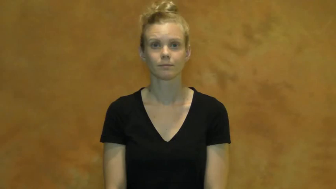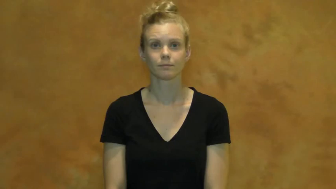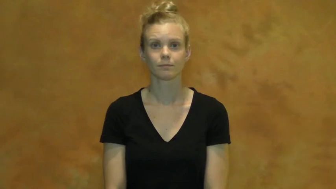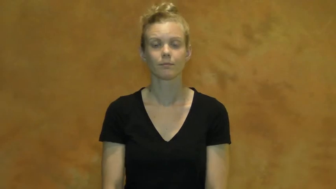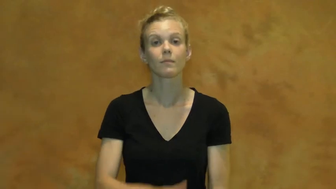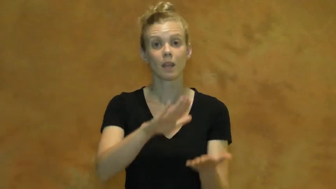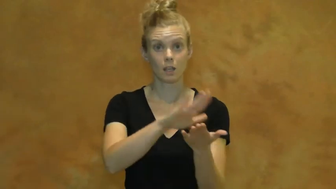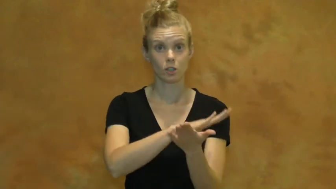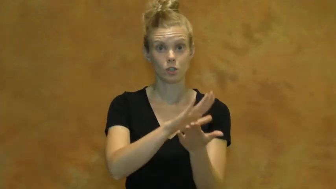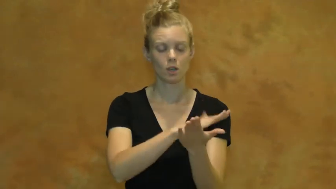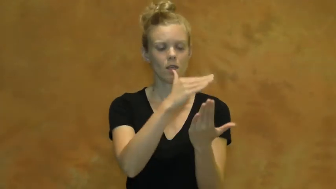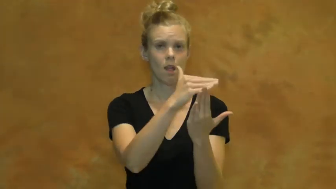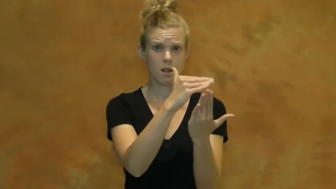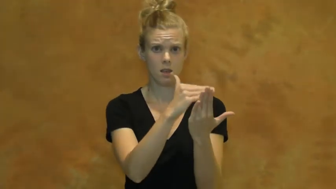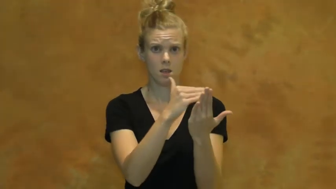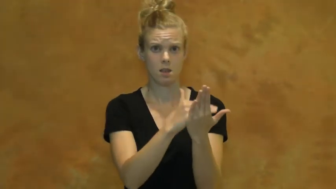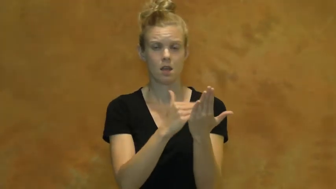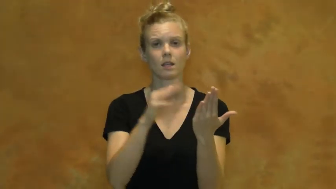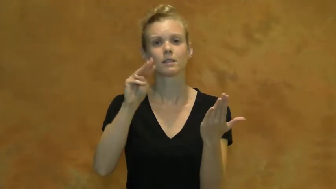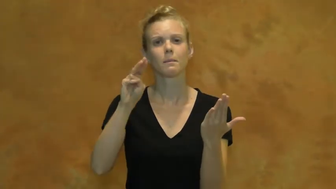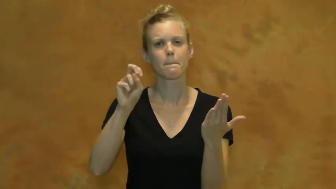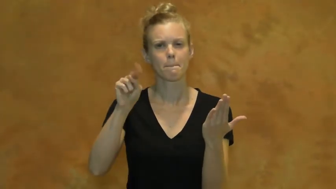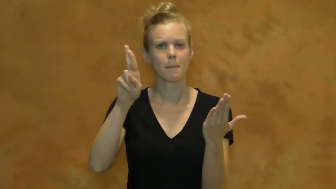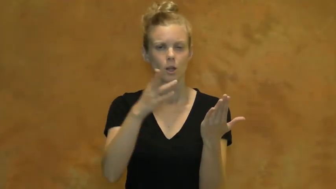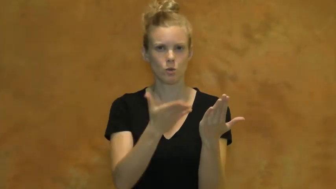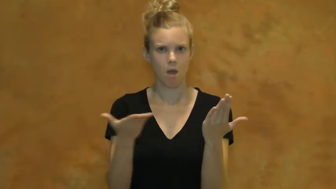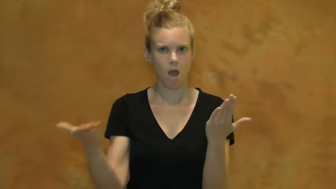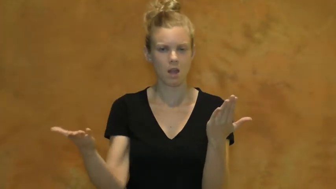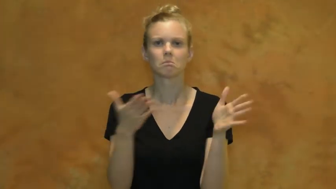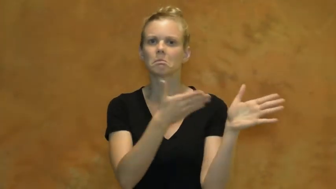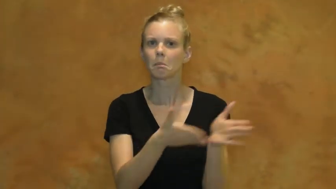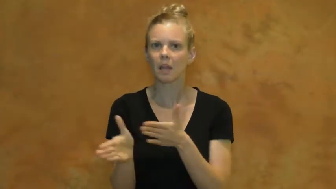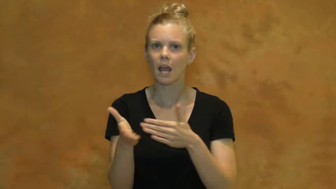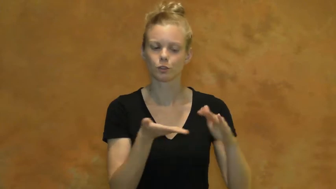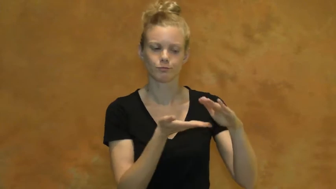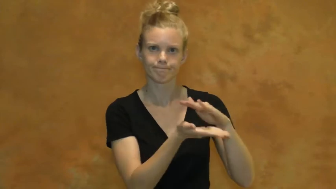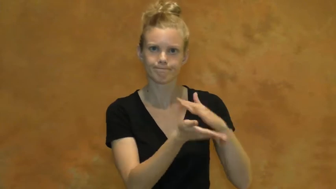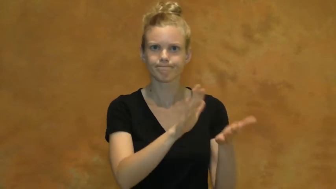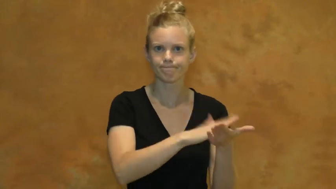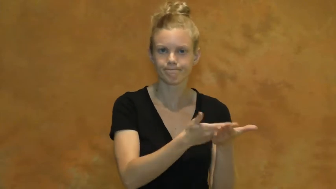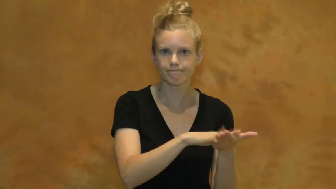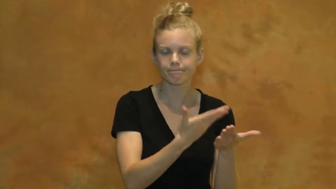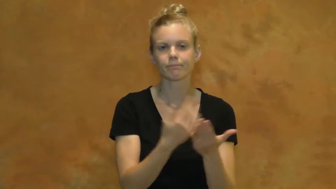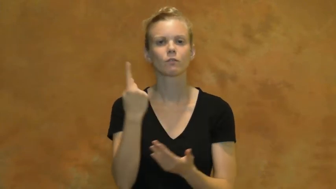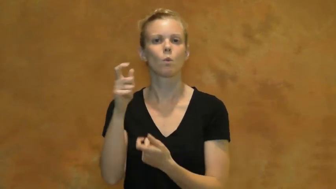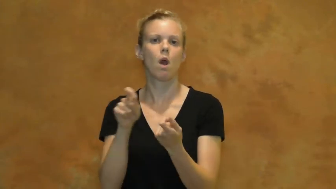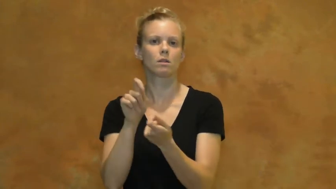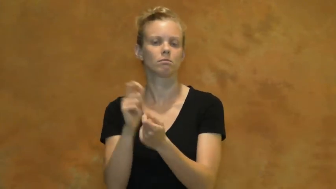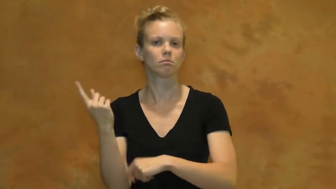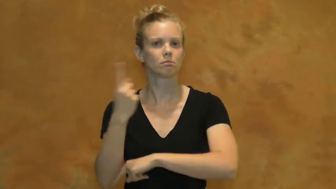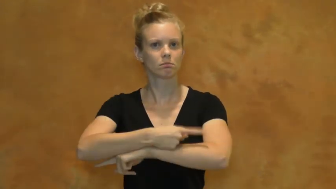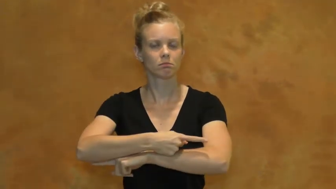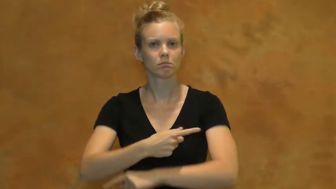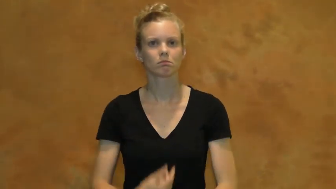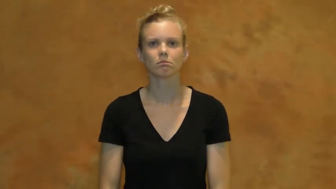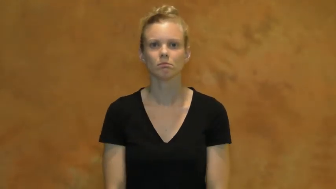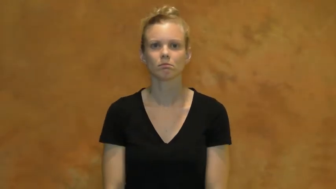production sheet